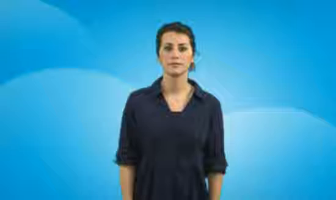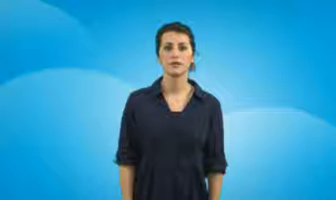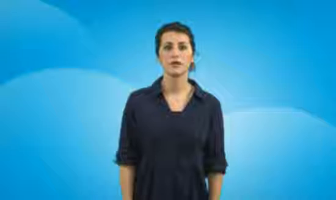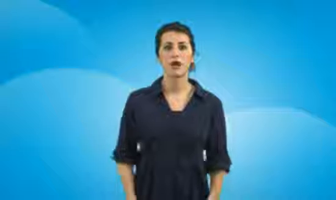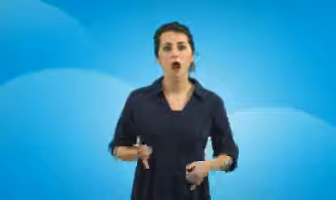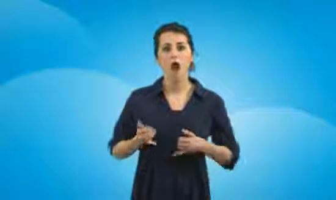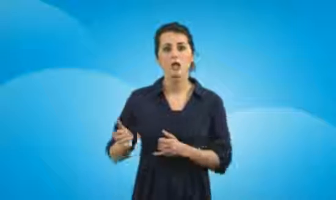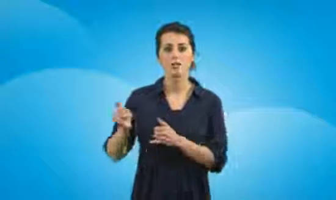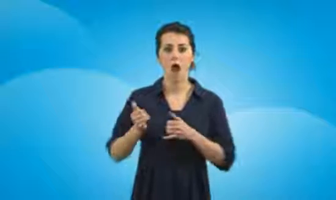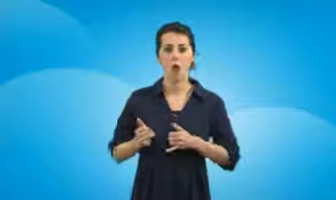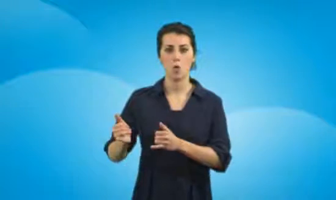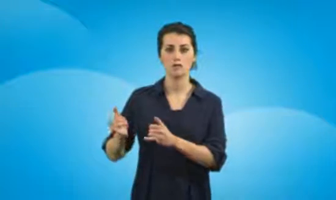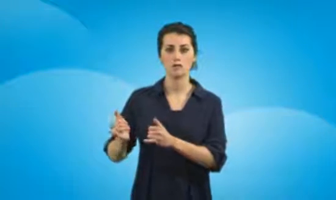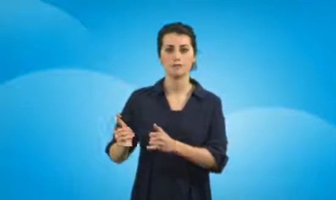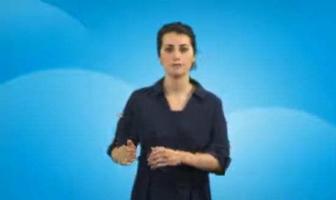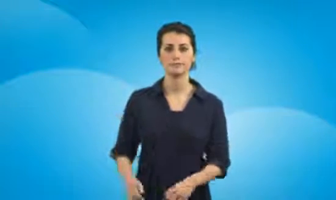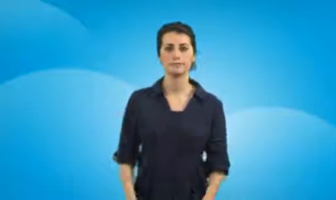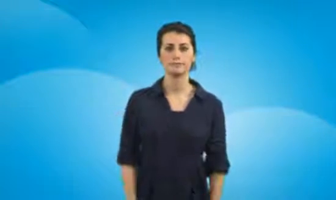Carpenter